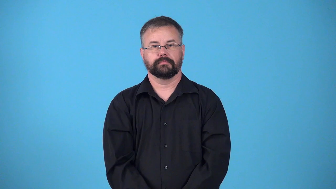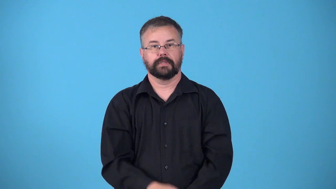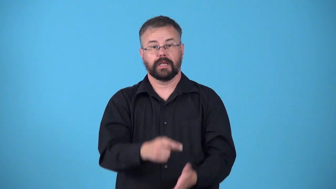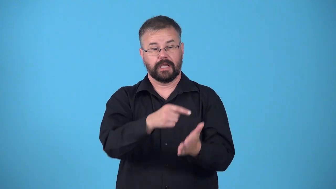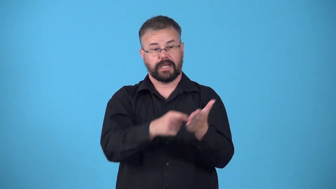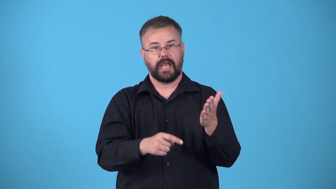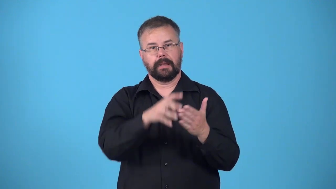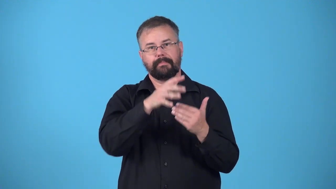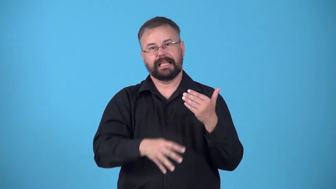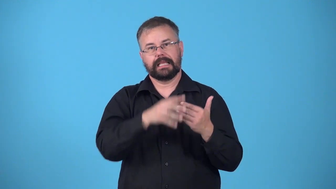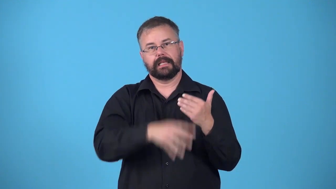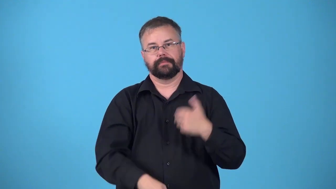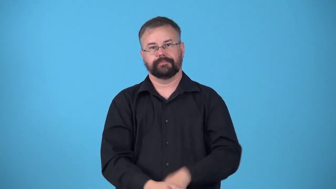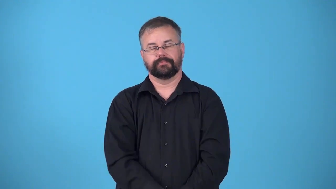draw blood